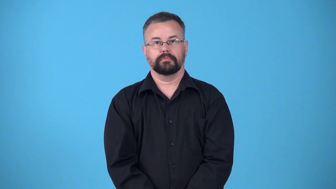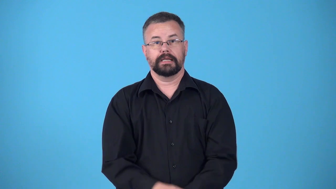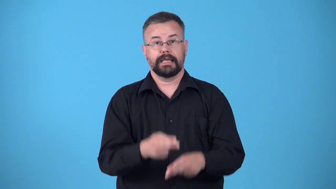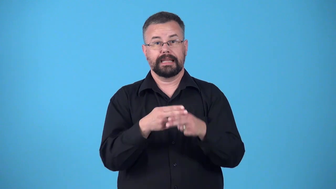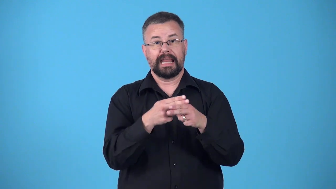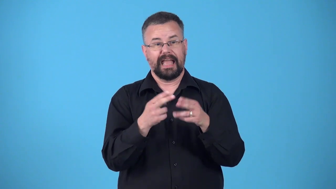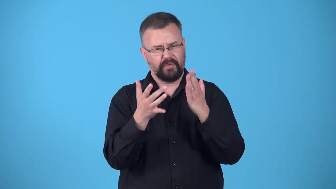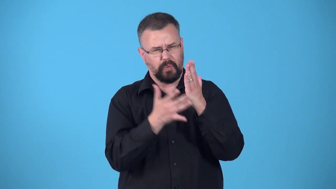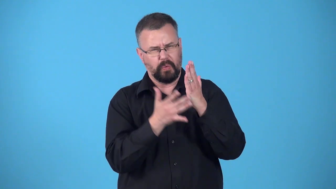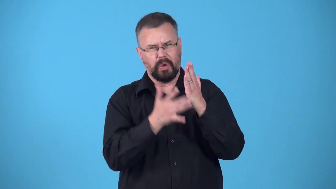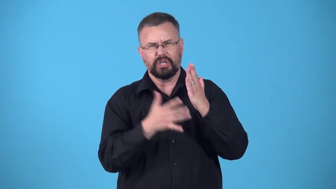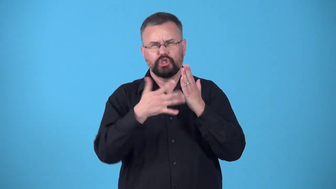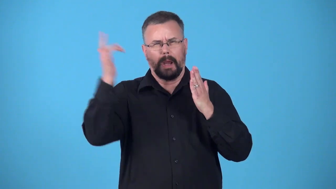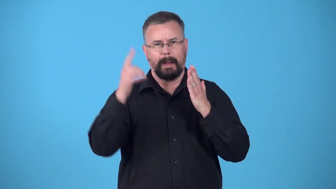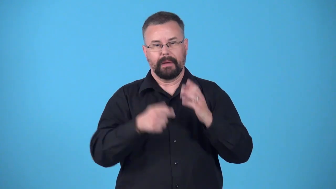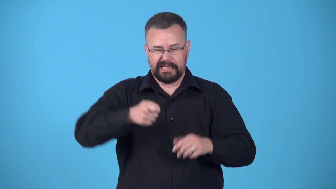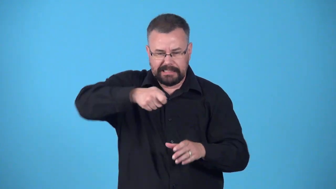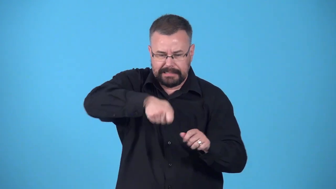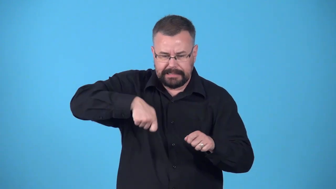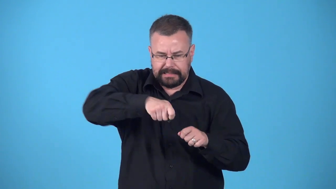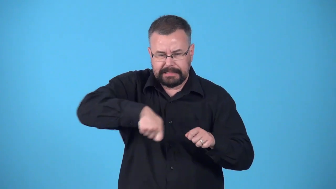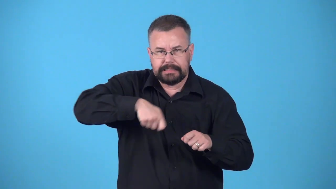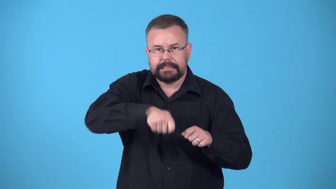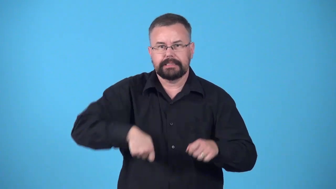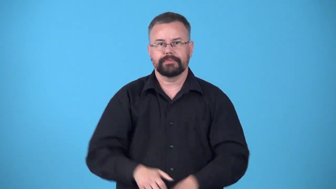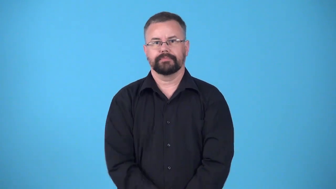cutting edge